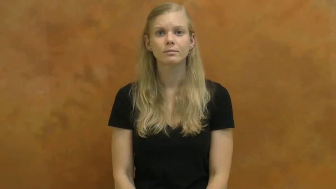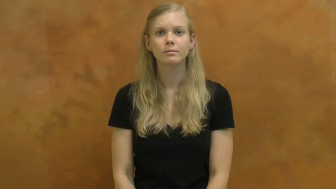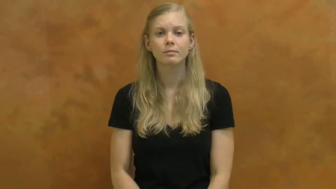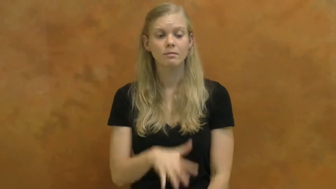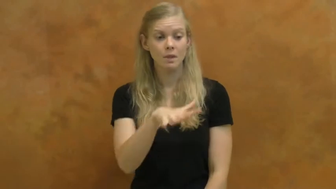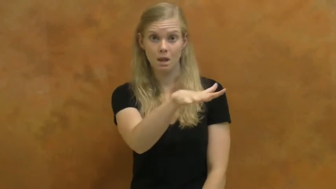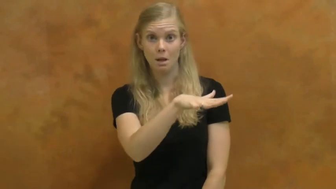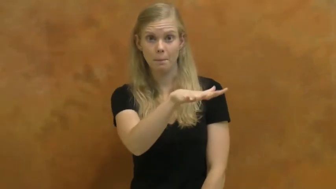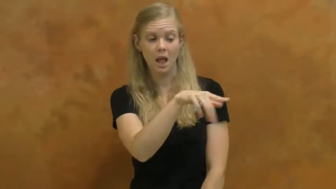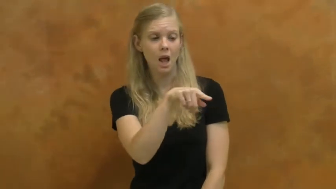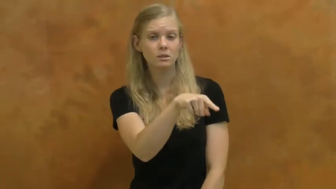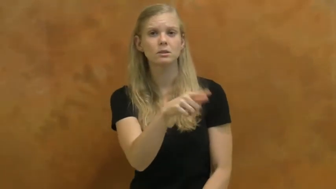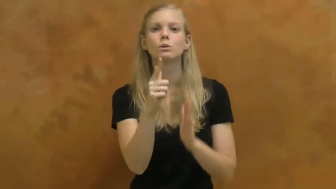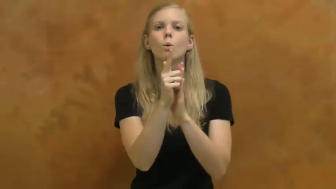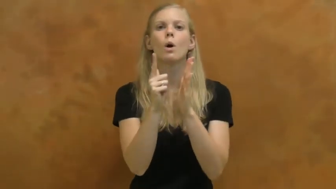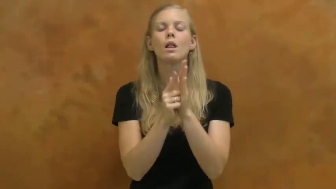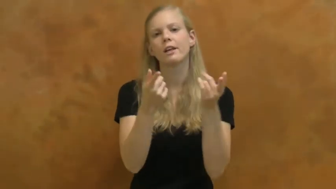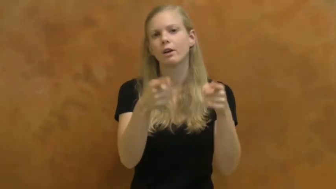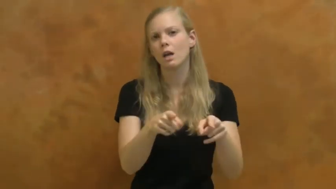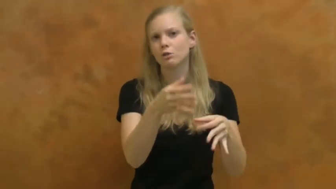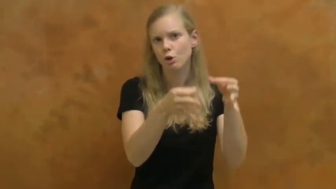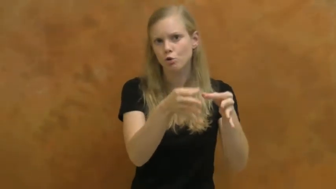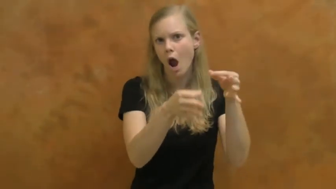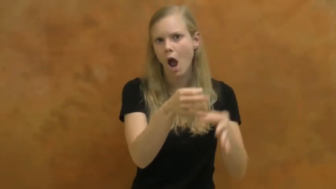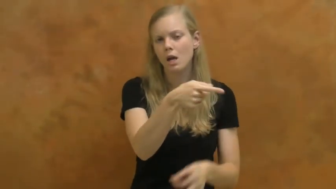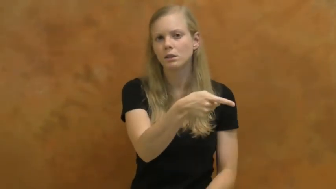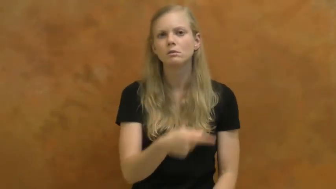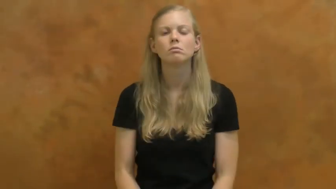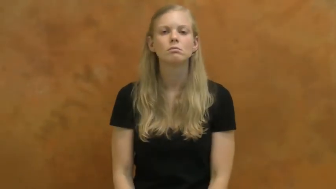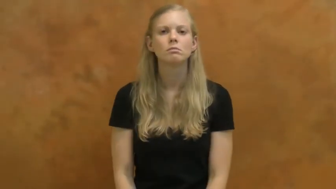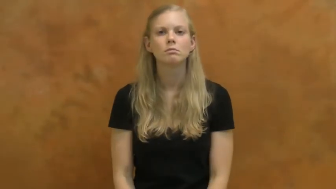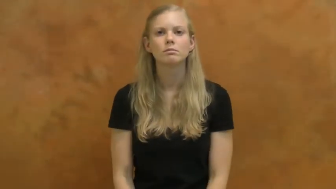court of law